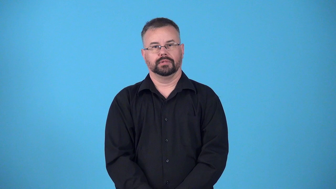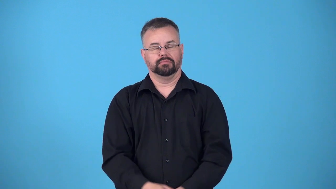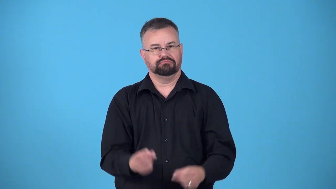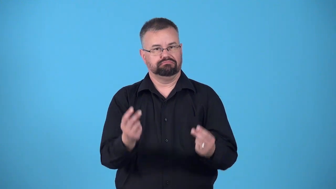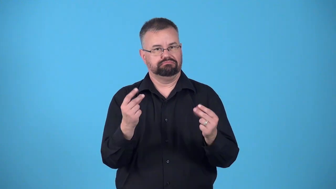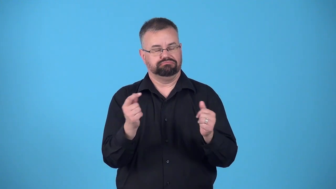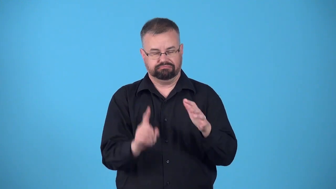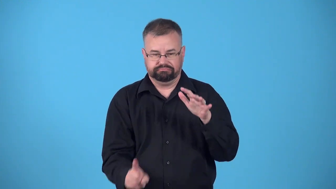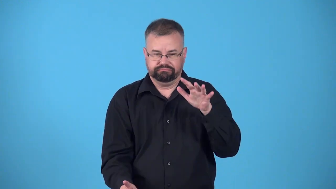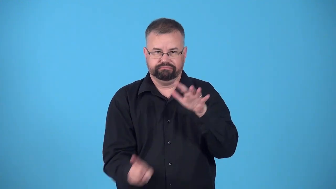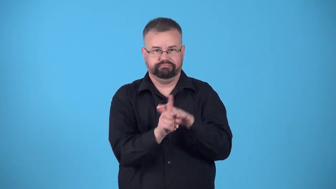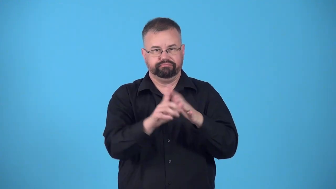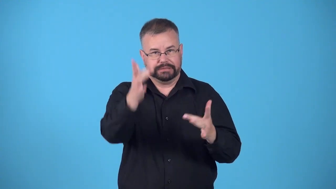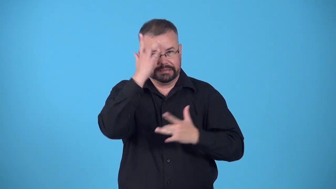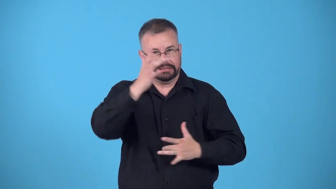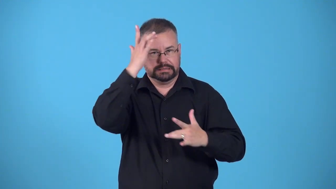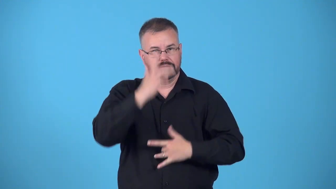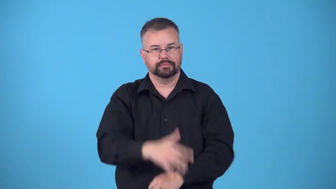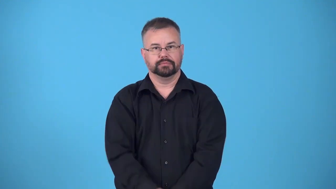raptus